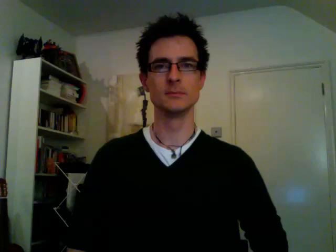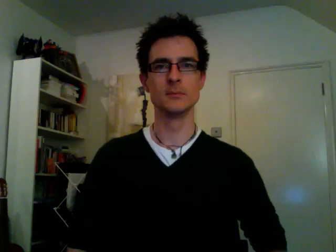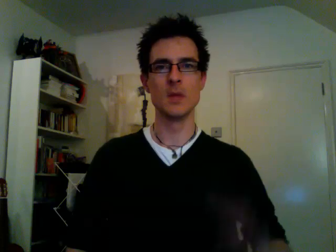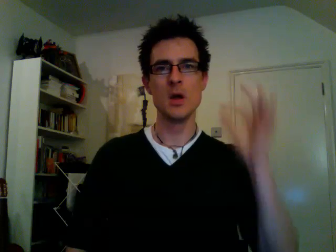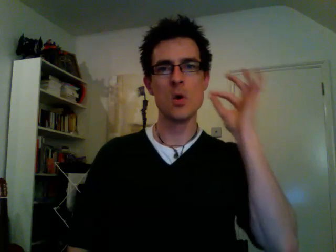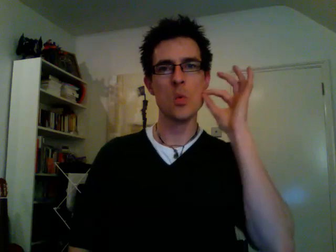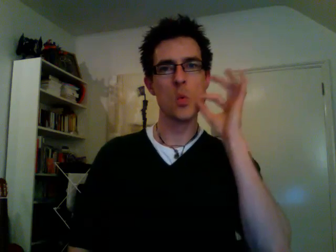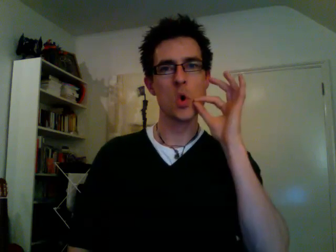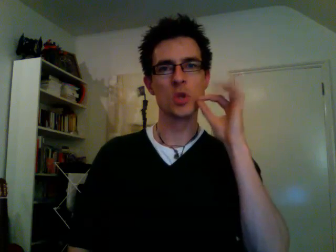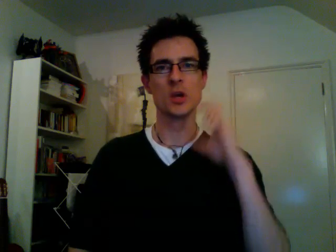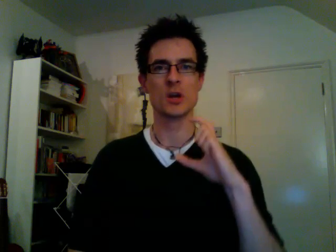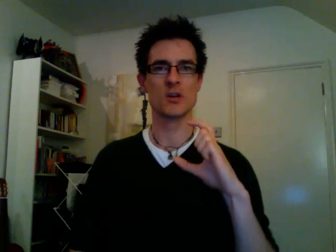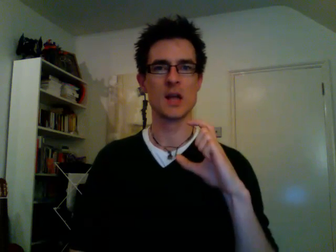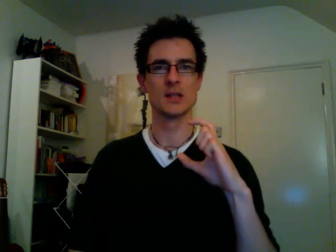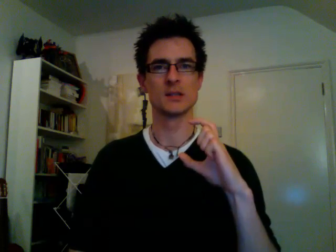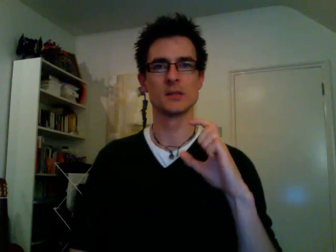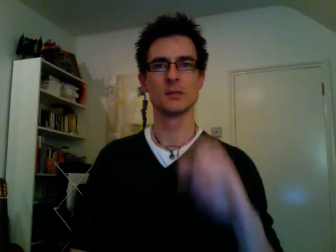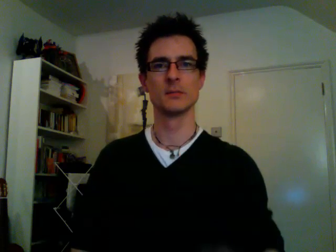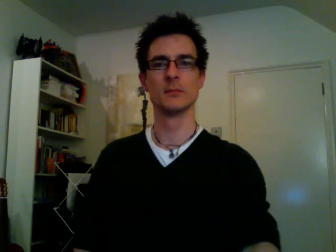water cress